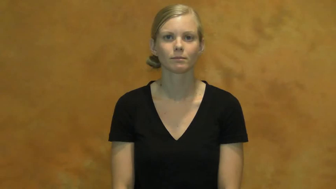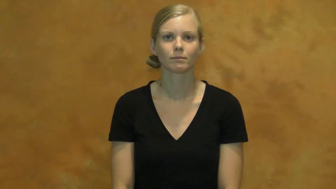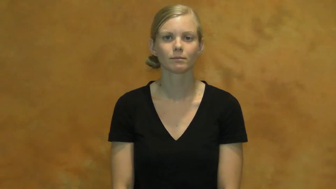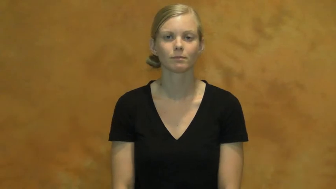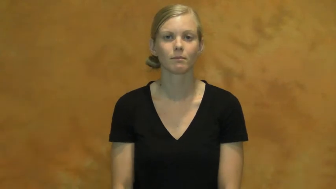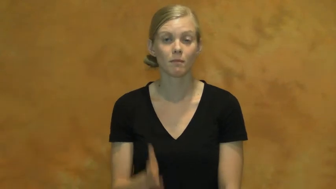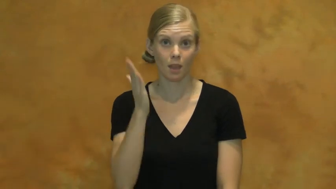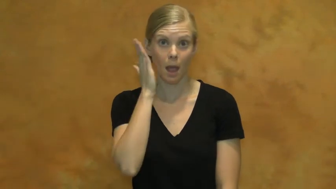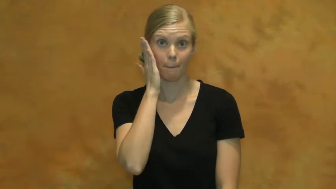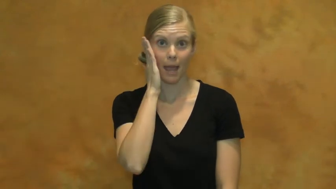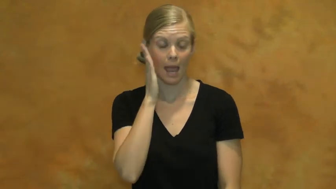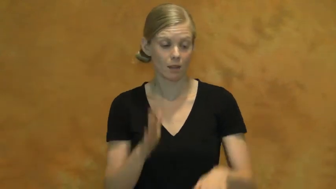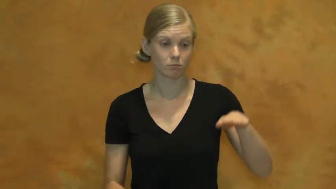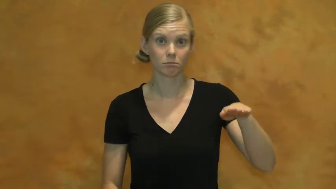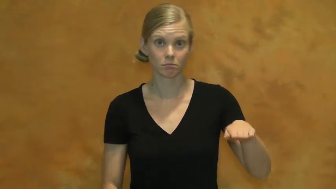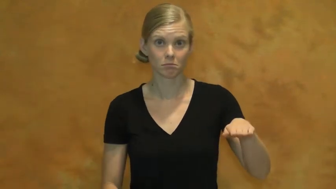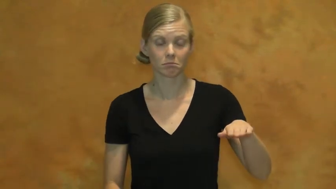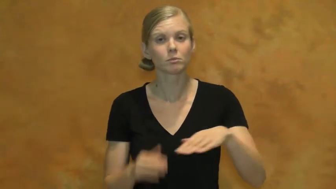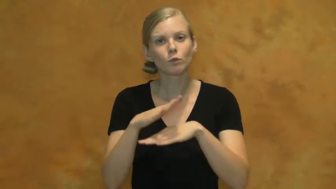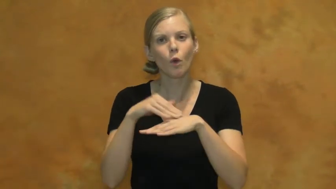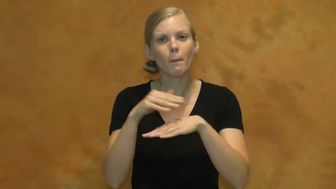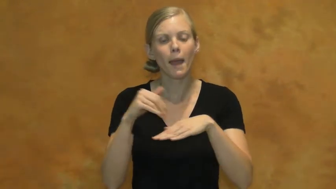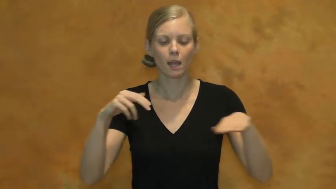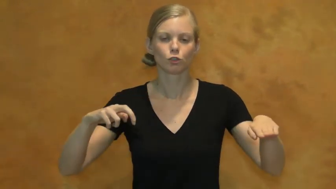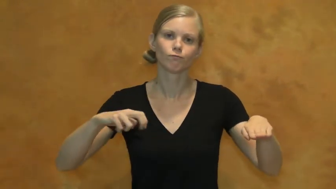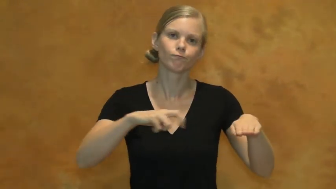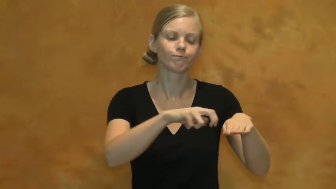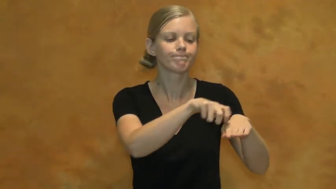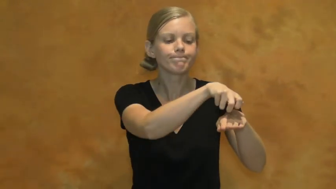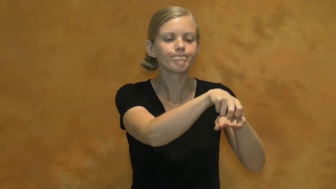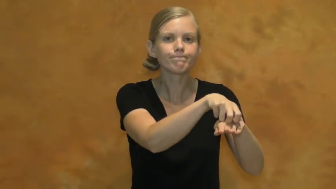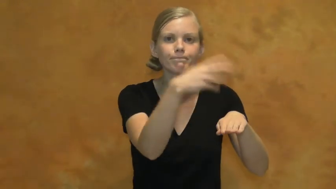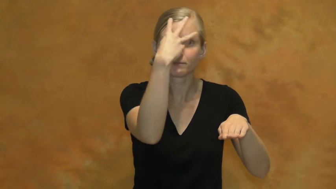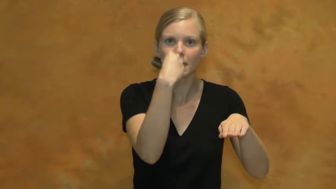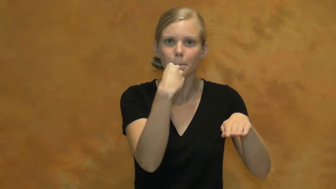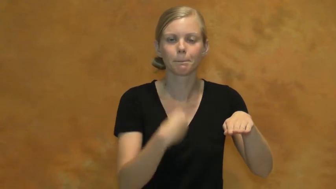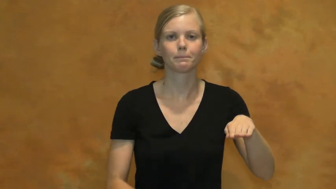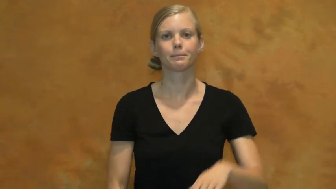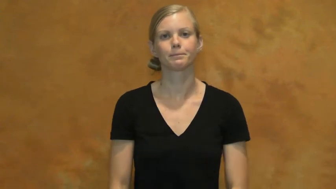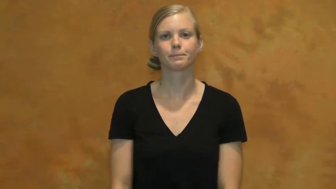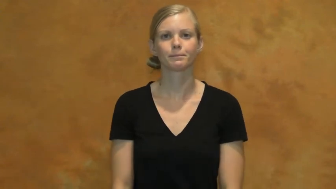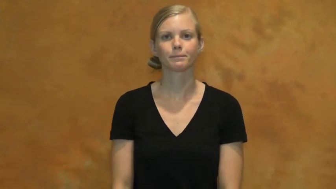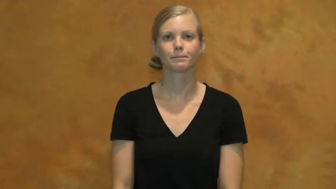pet bed